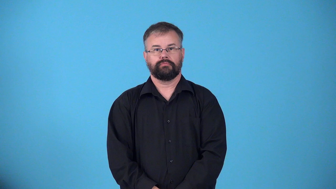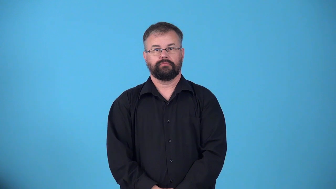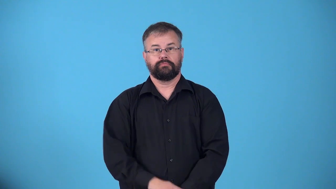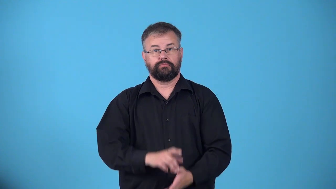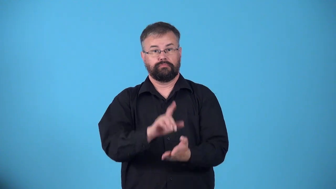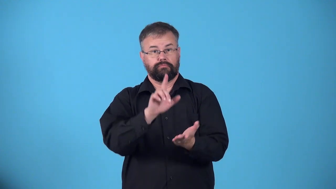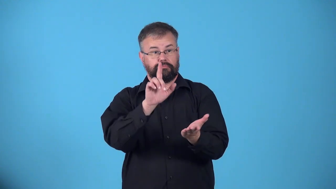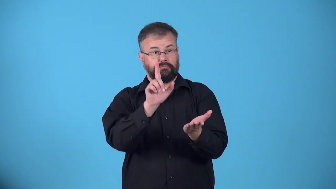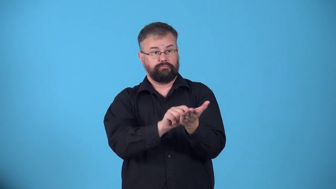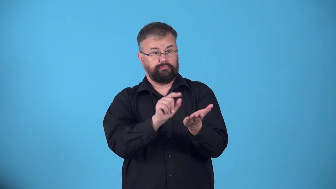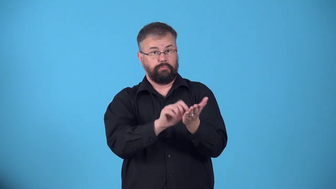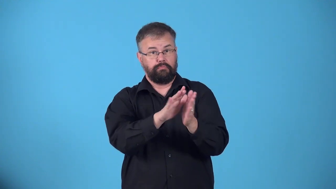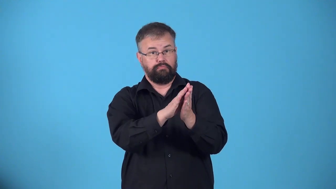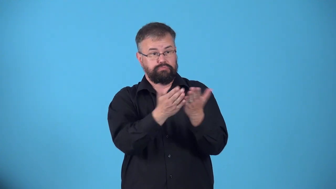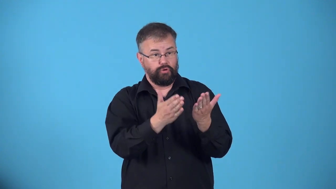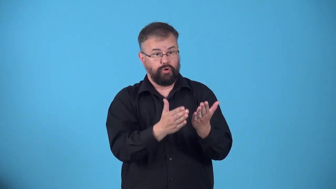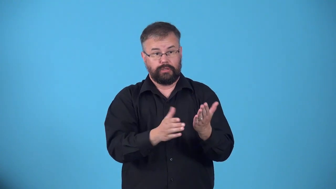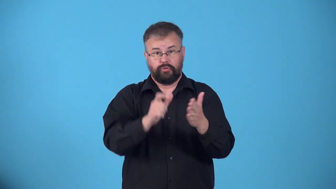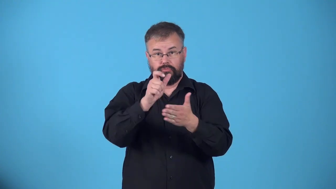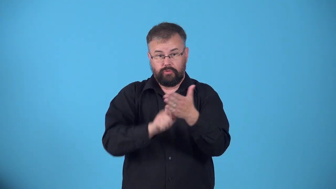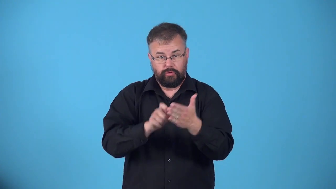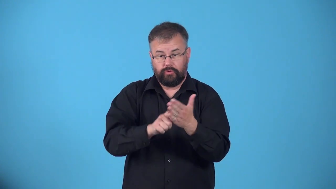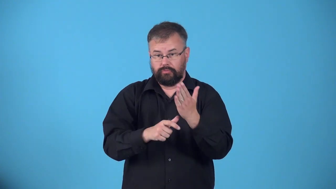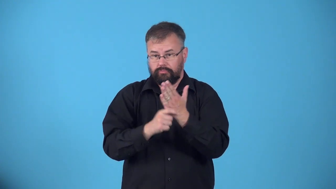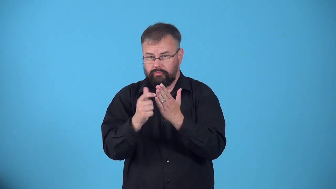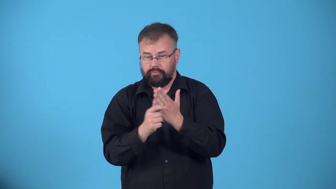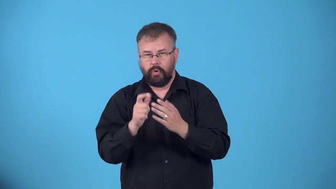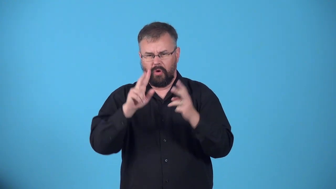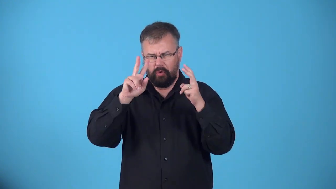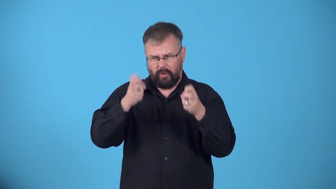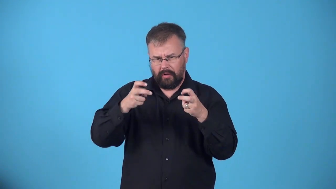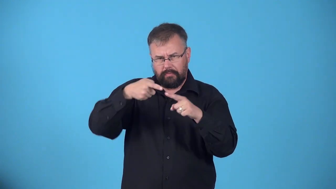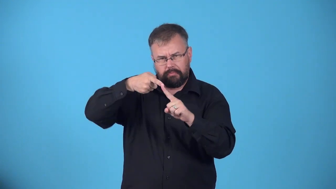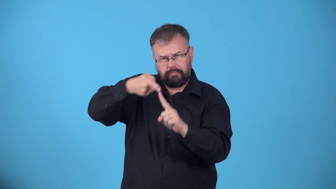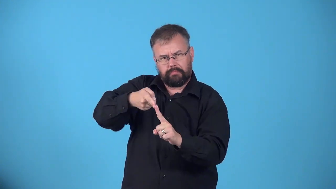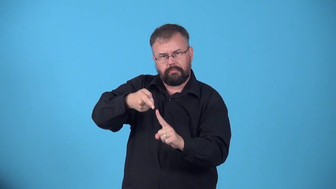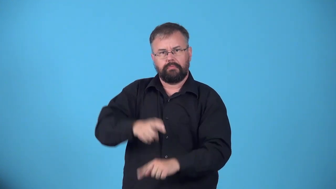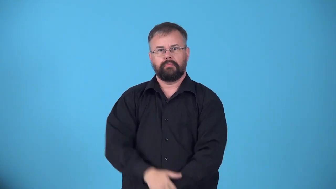literature